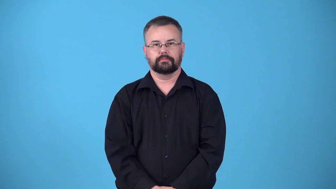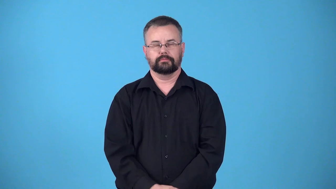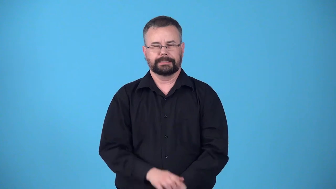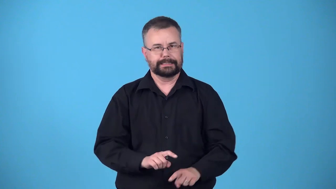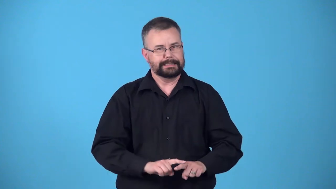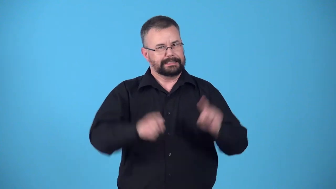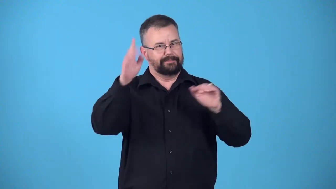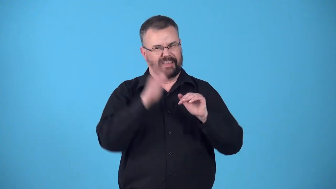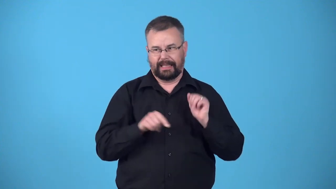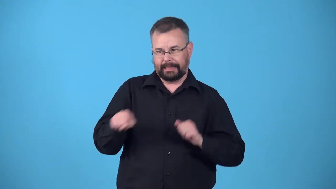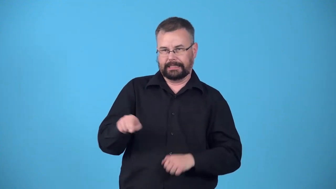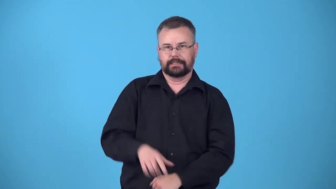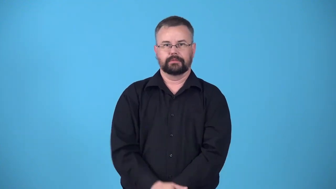different kettle of fish